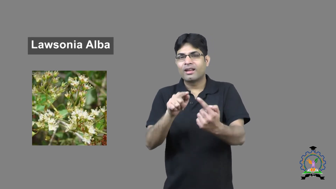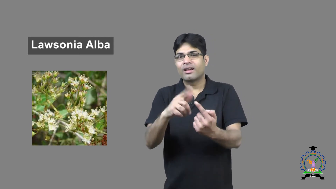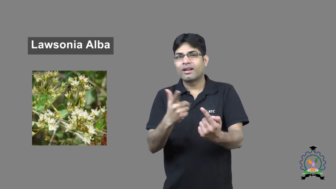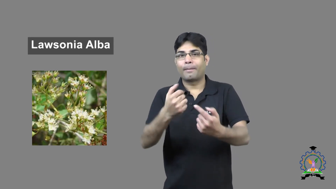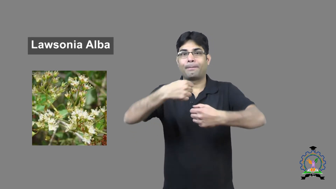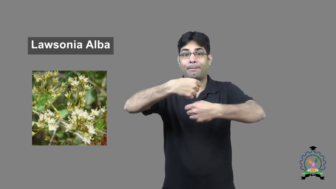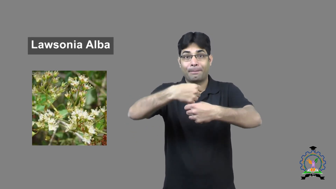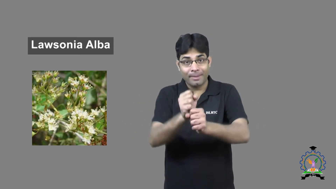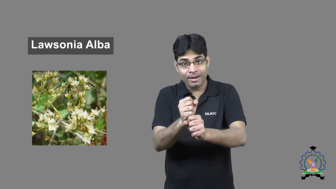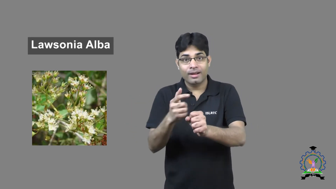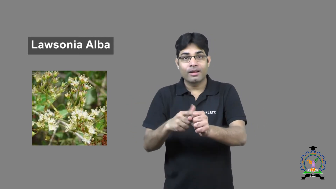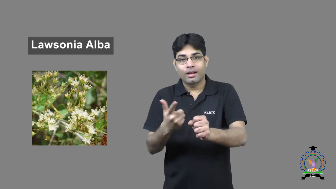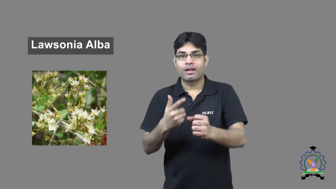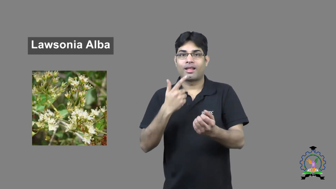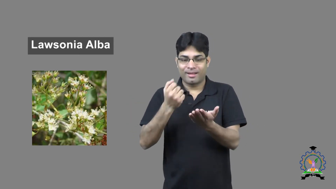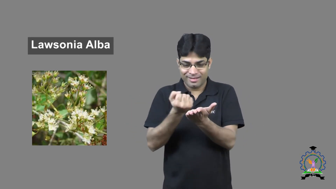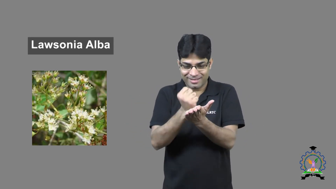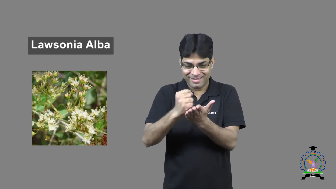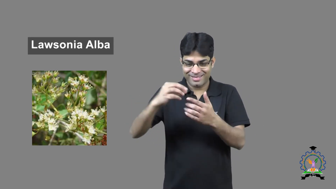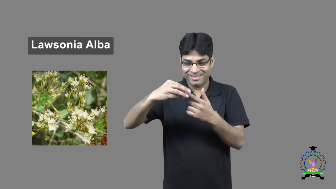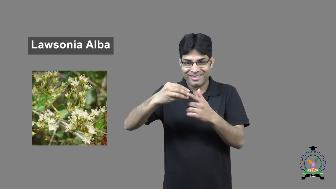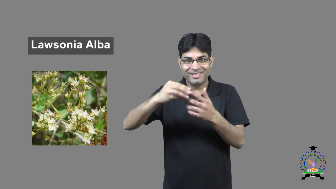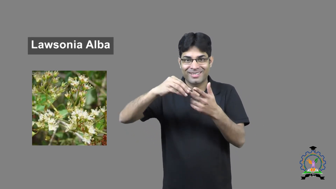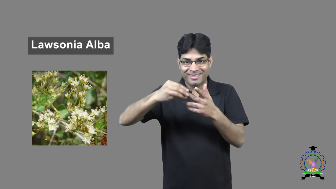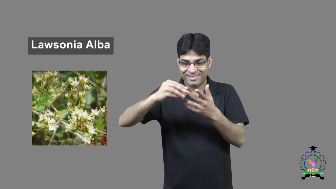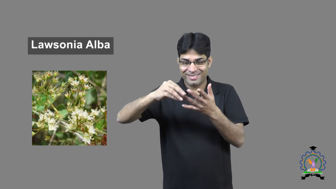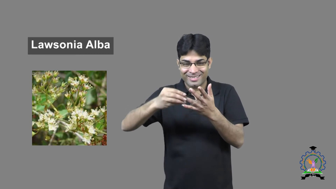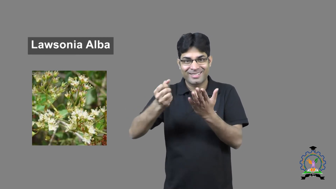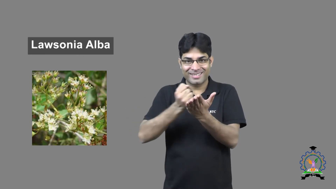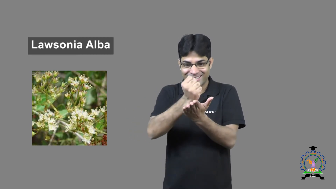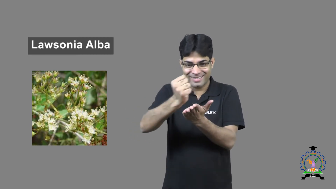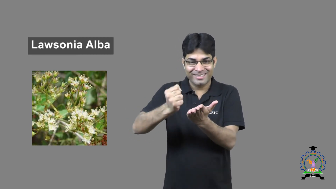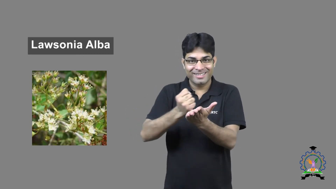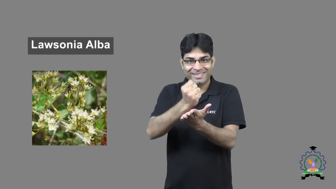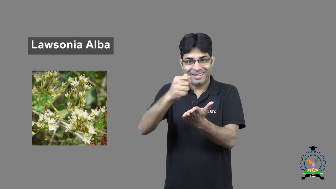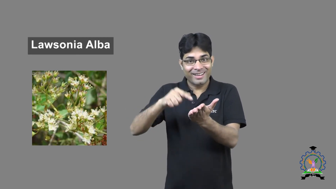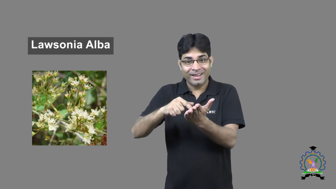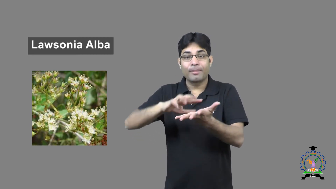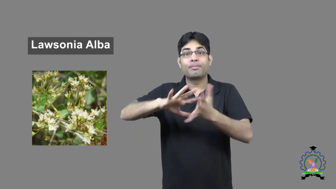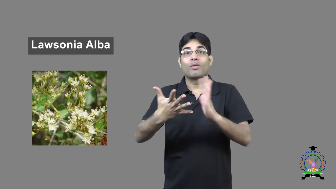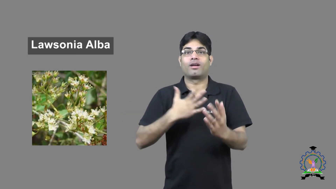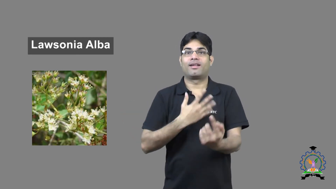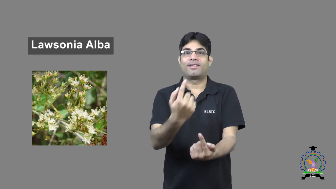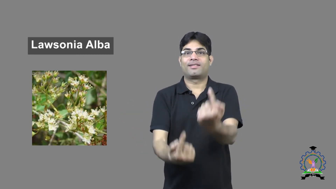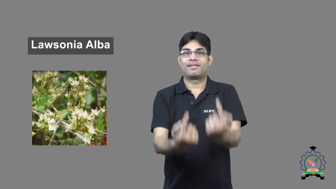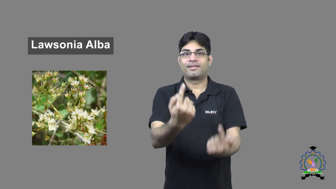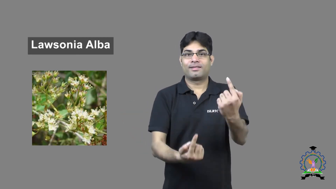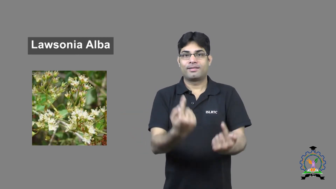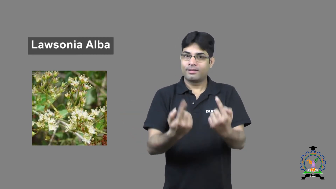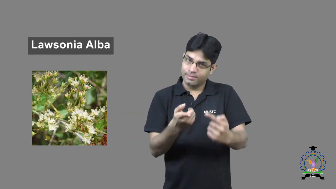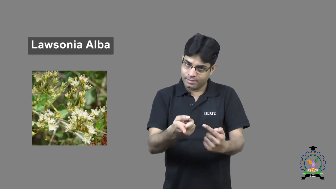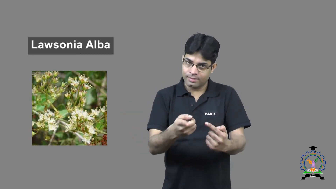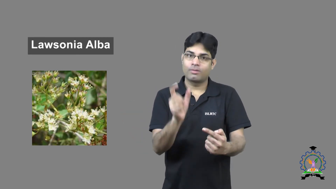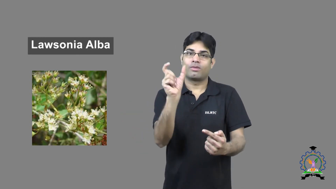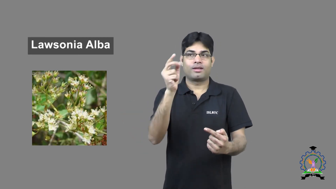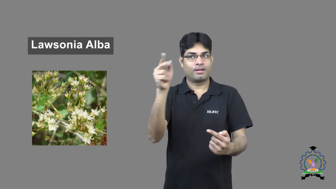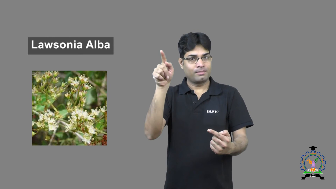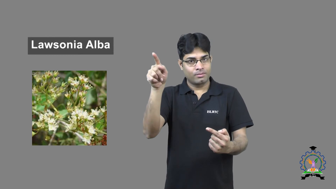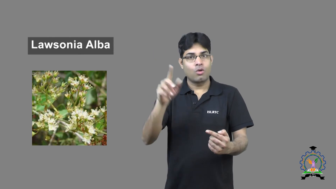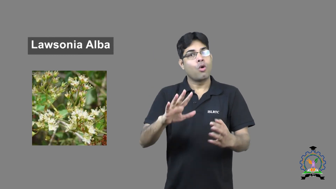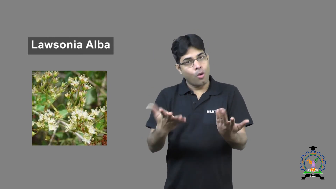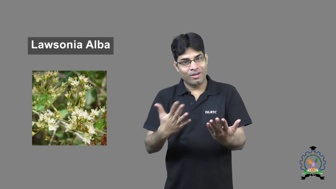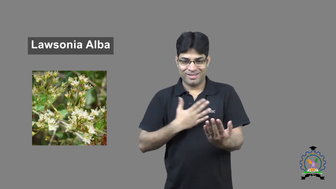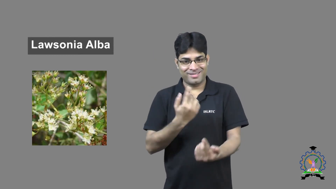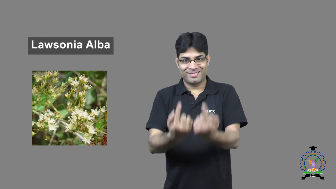Lawsonia Alba